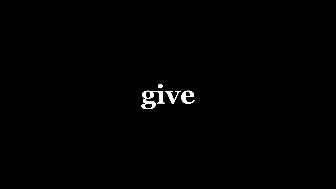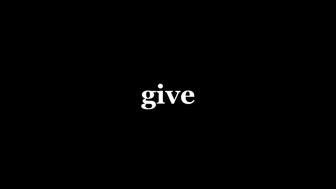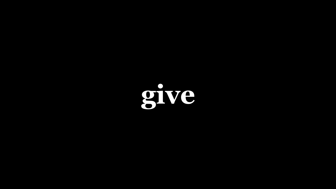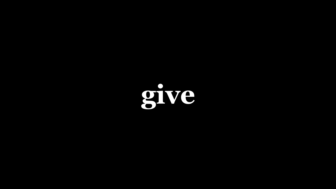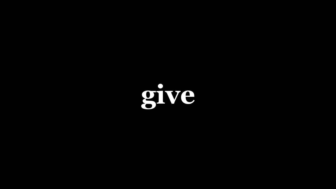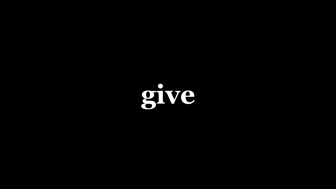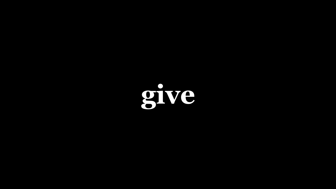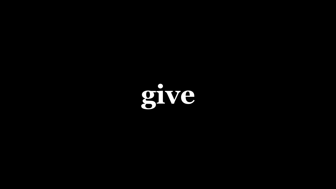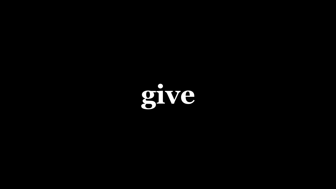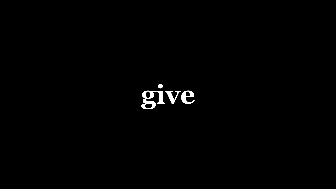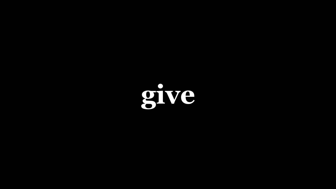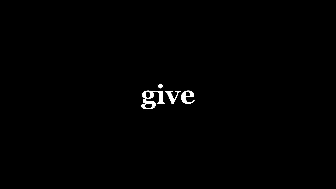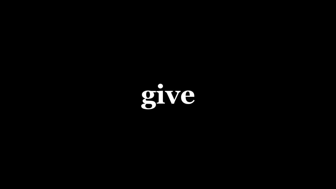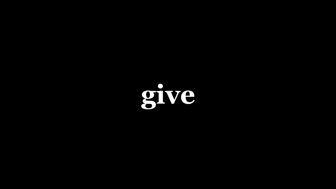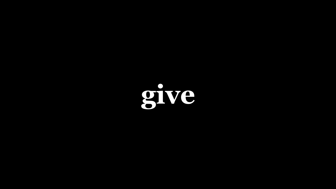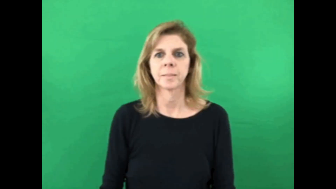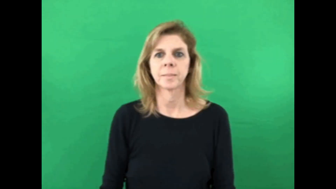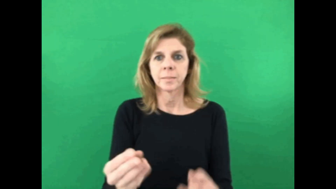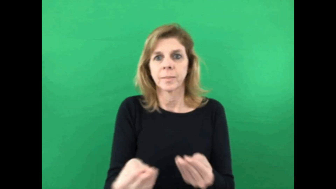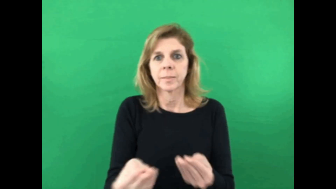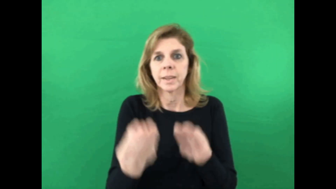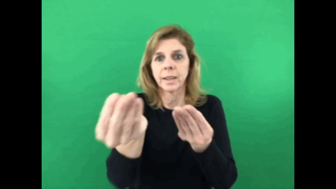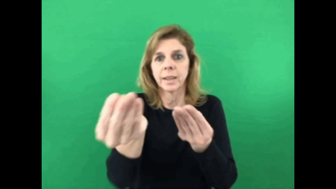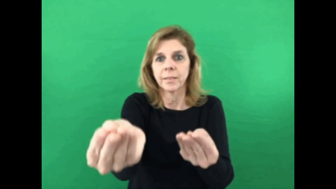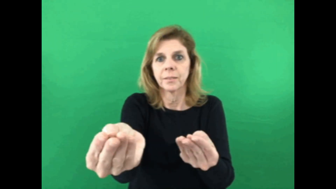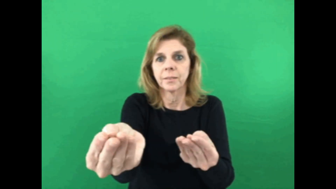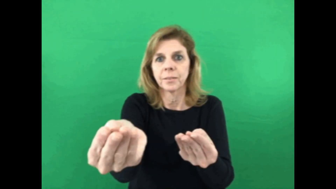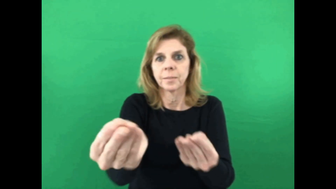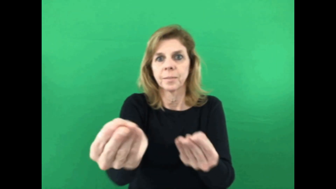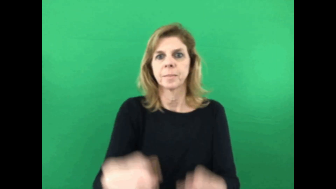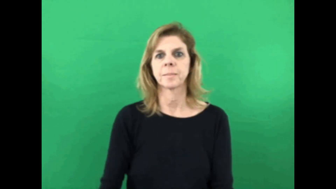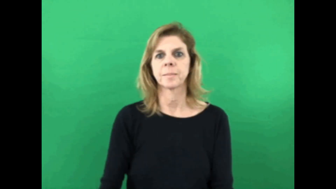Give